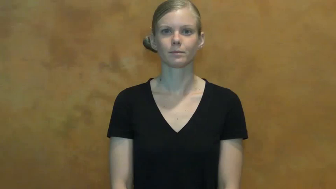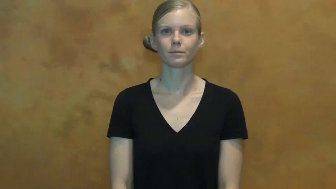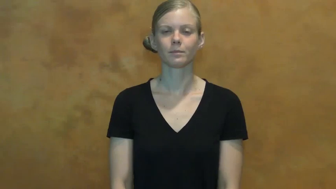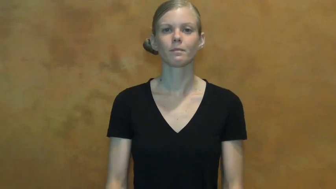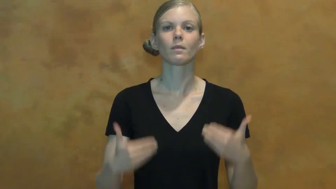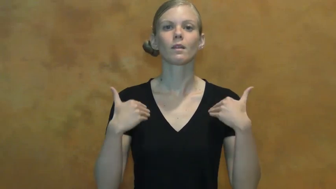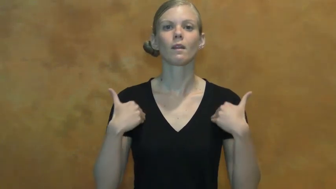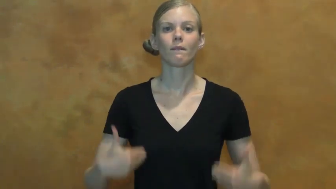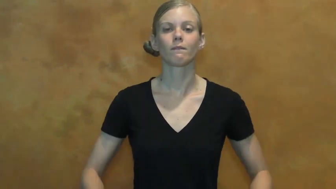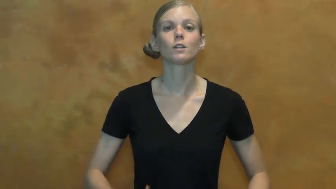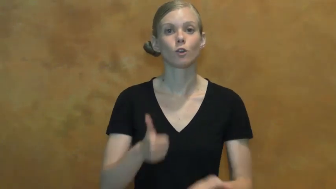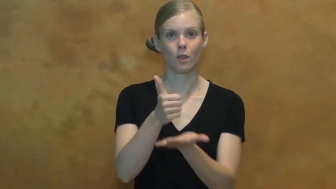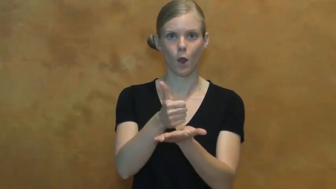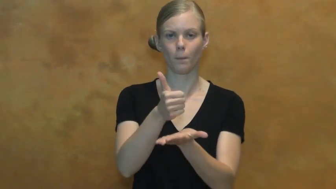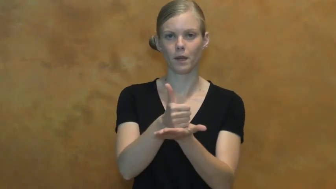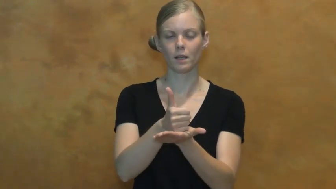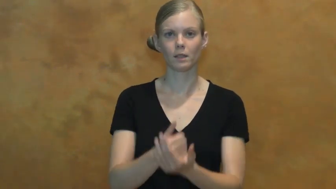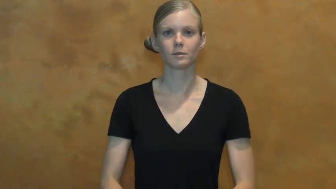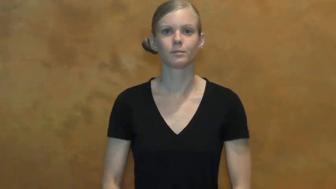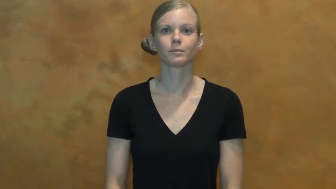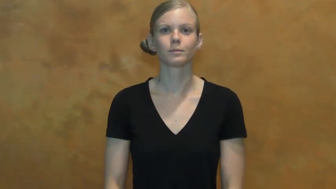physical therapy